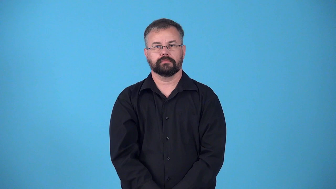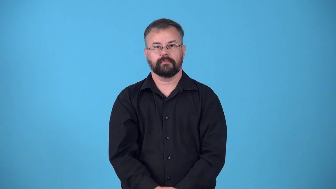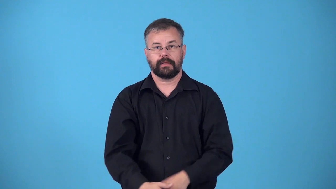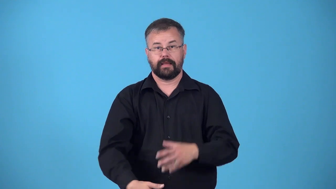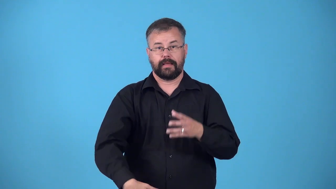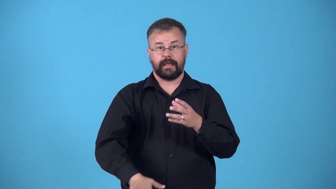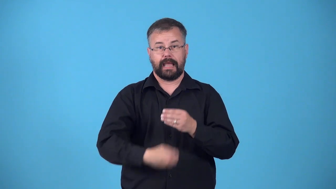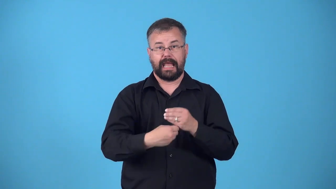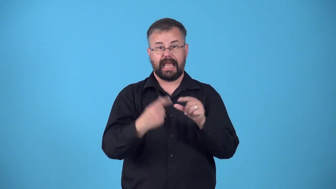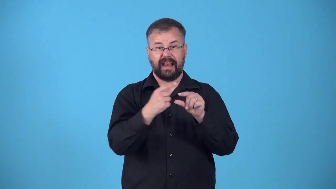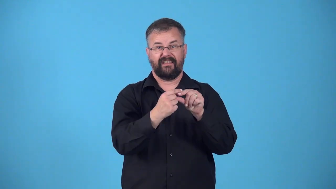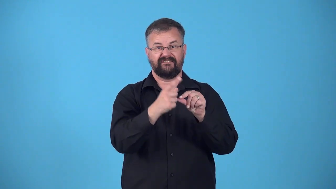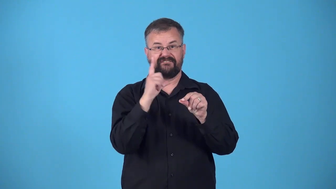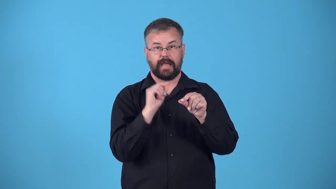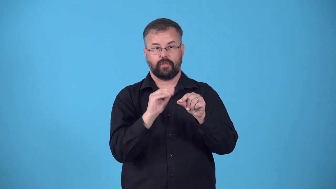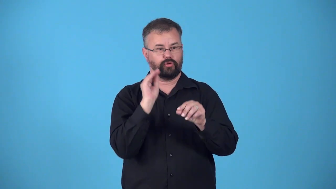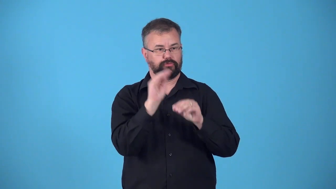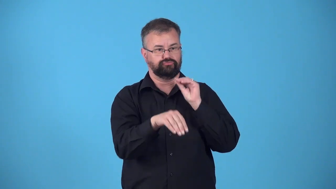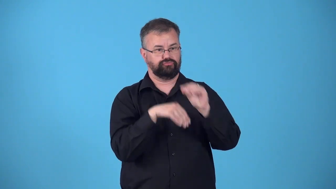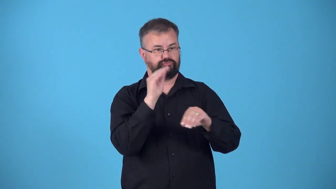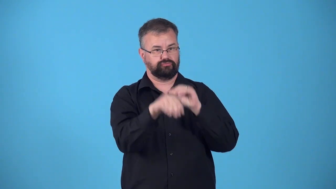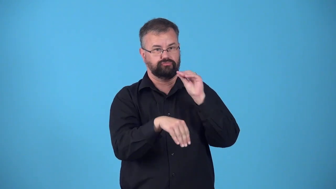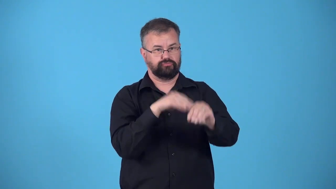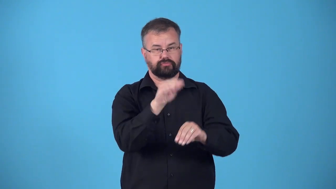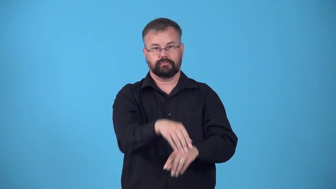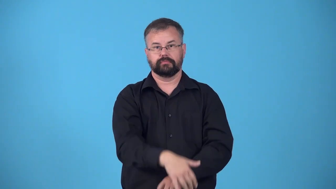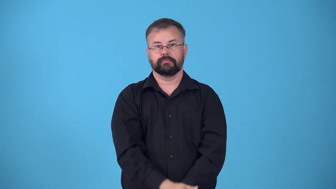fledge-feathers